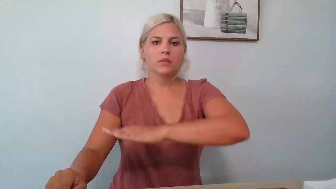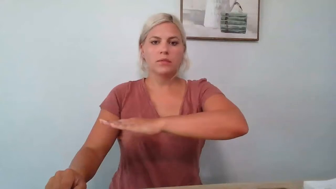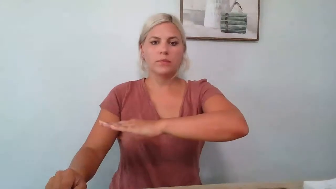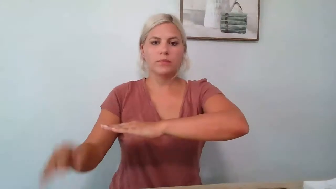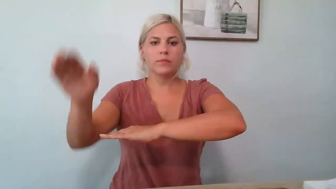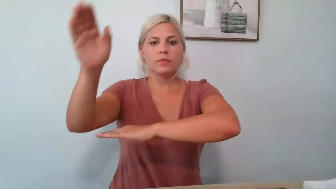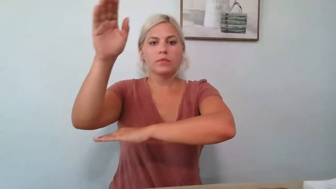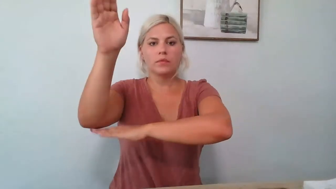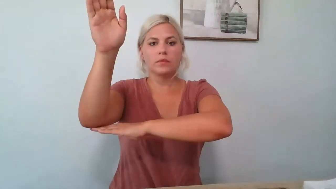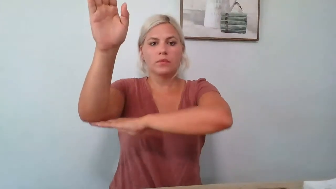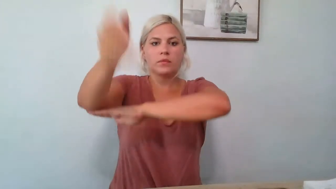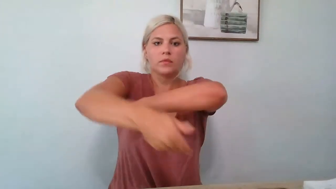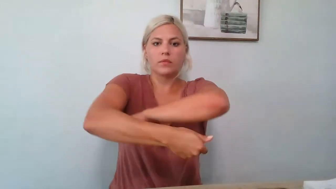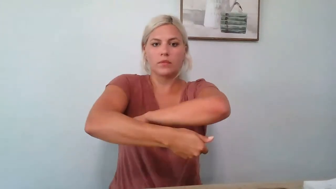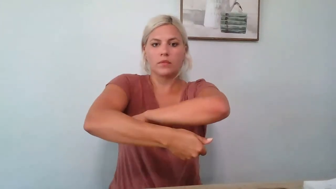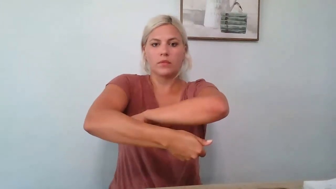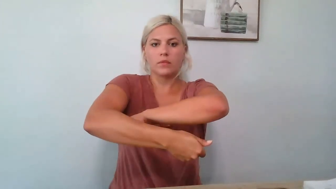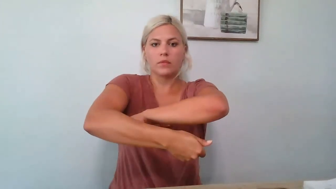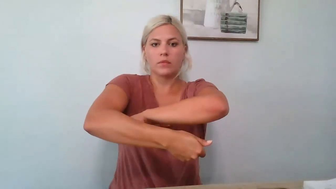ALL NIGHT